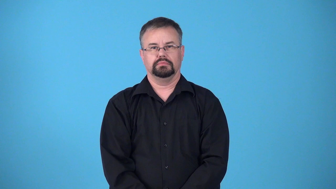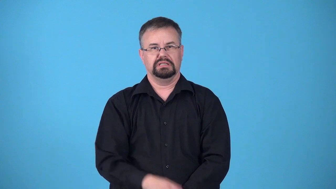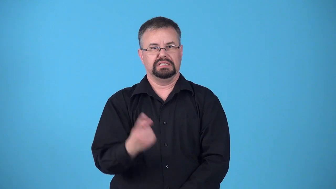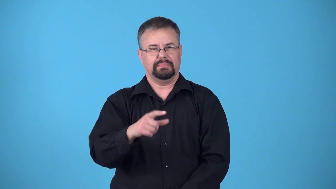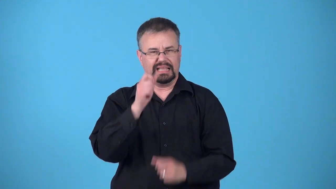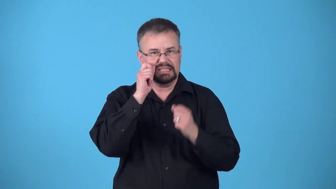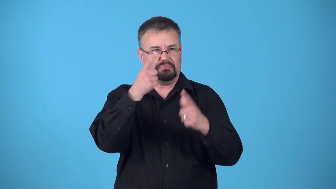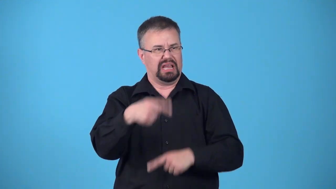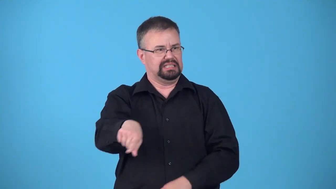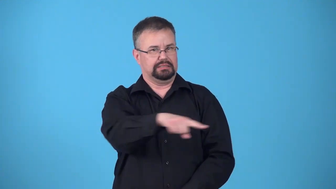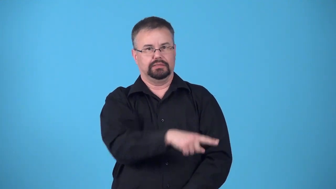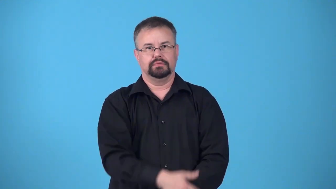raise eyebrows